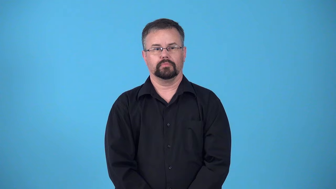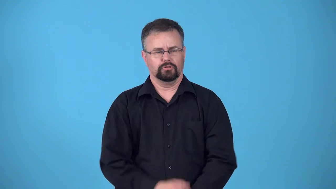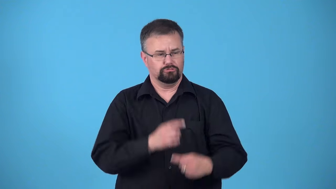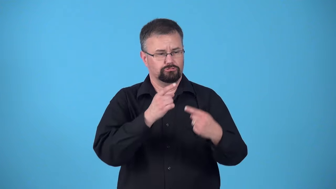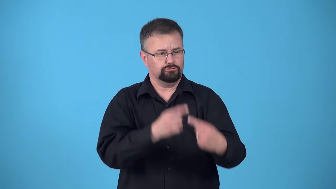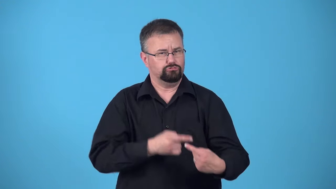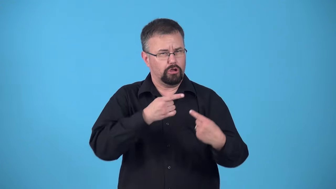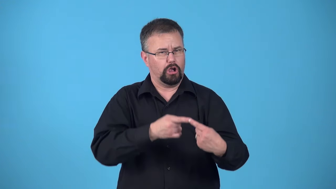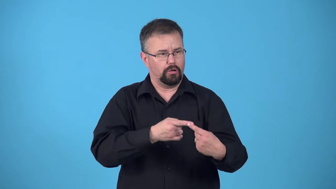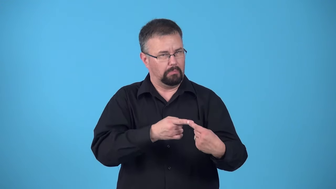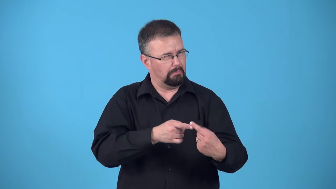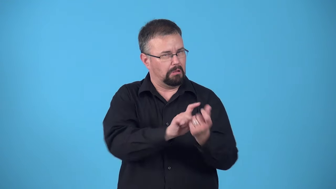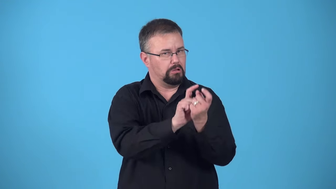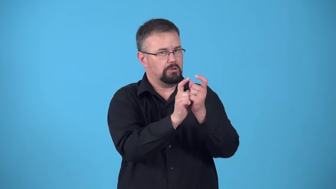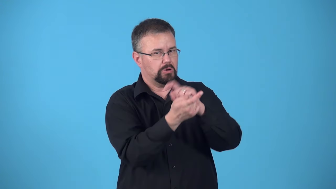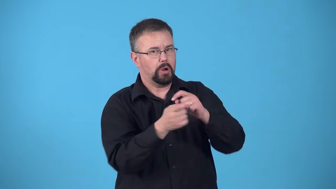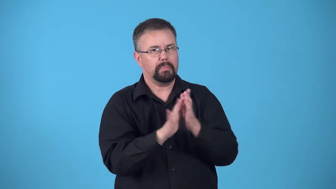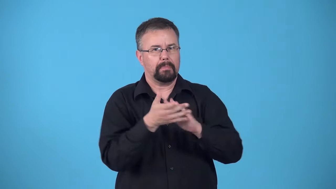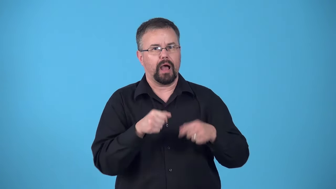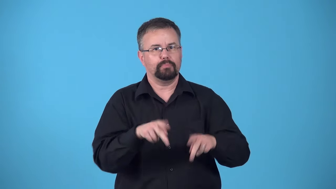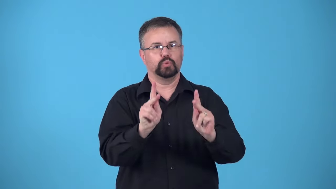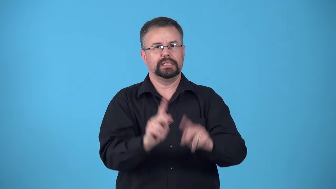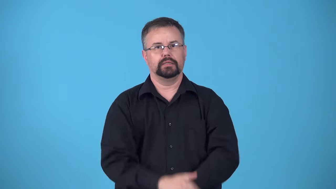when life gives you lemons, make lemonade